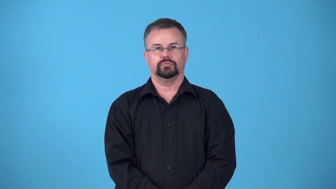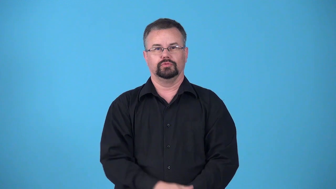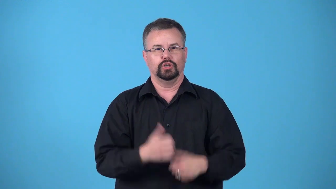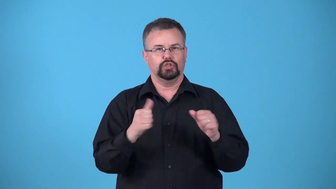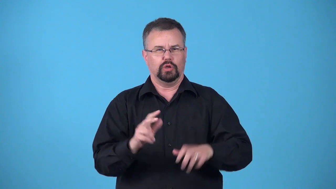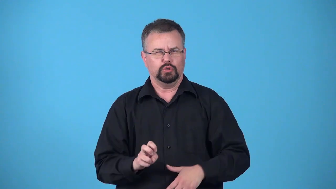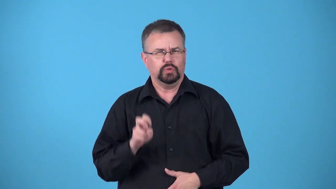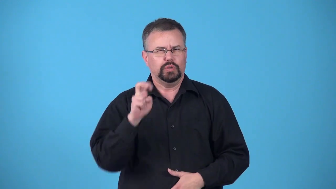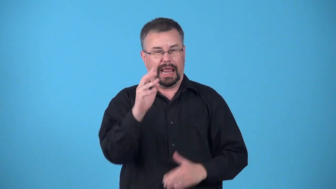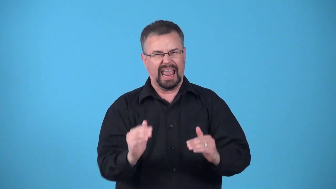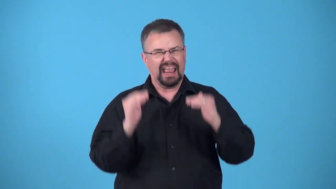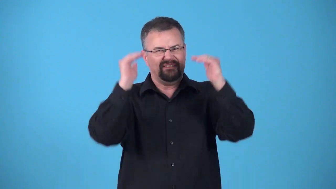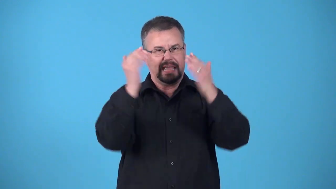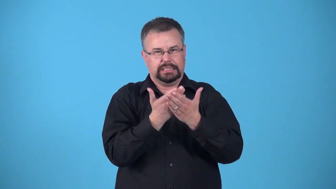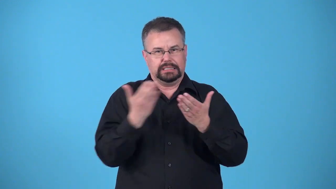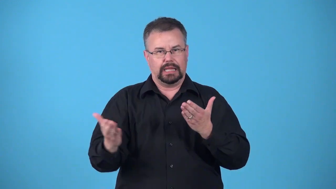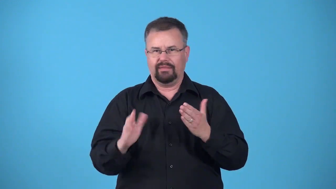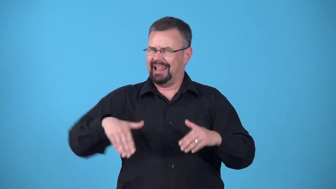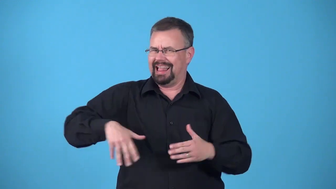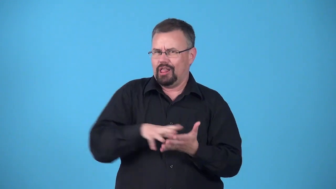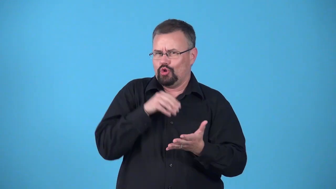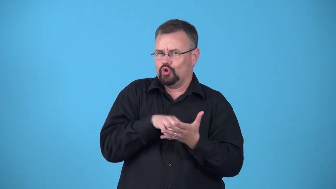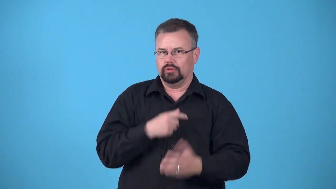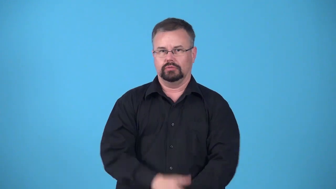trying to run before you can walk